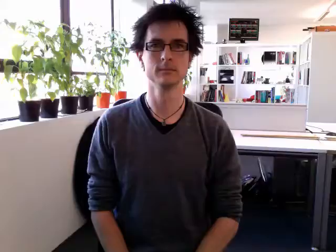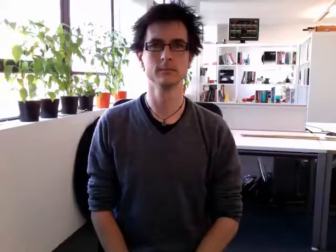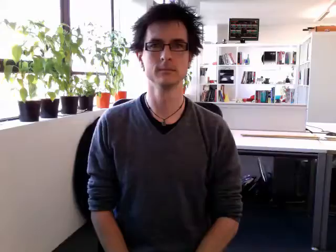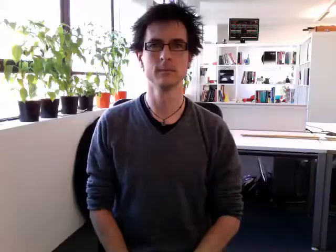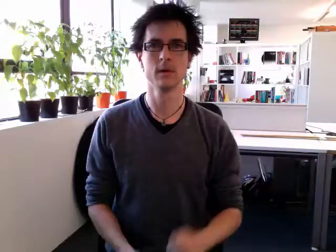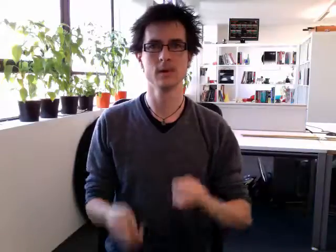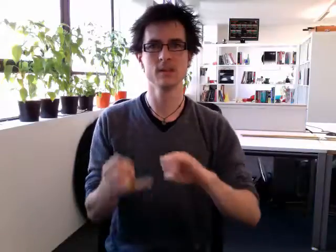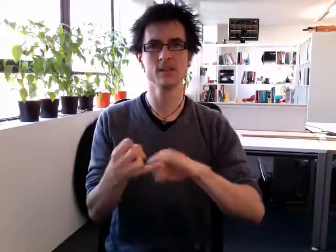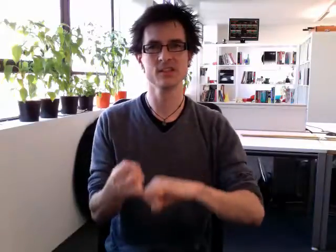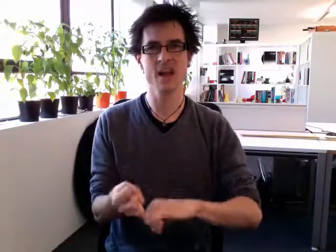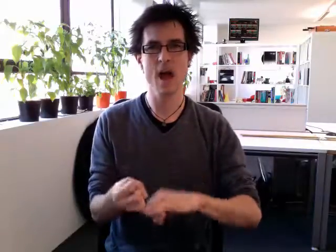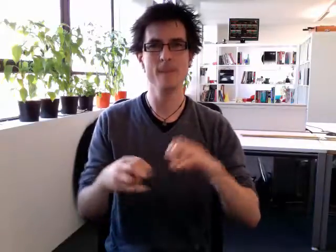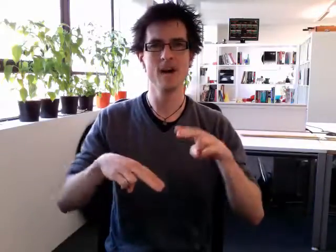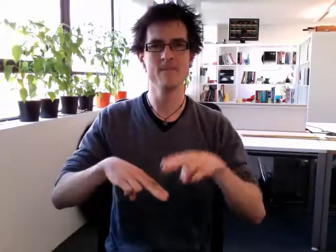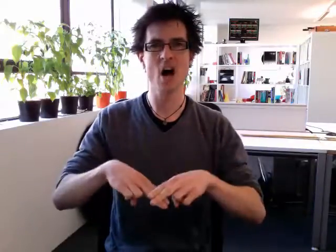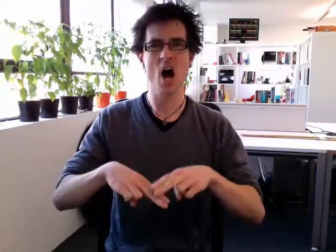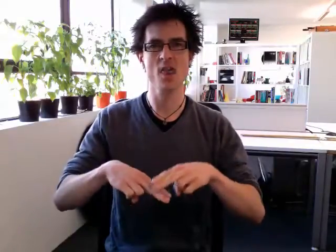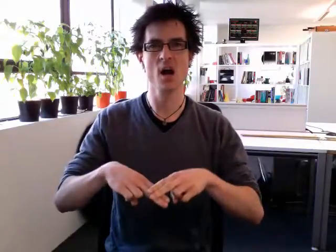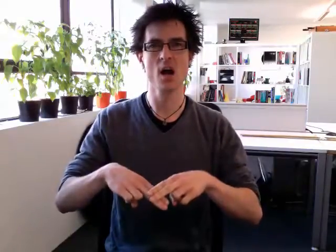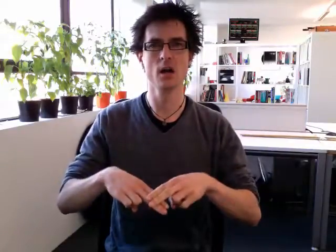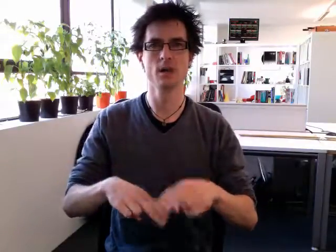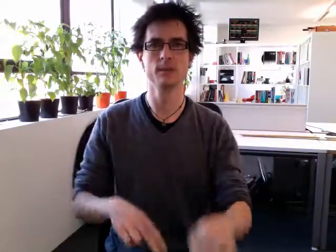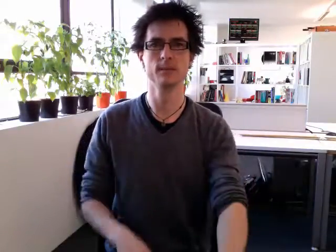stepfather